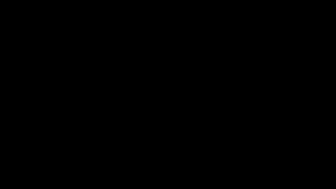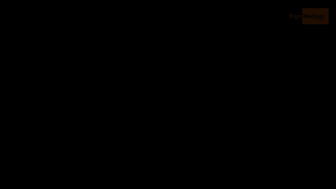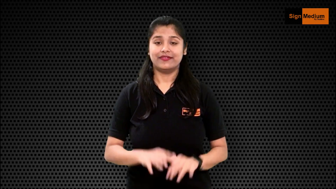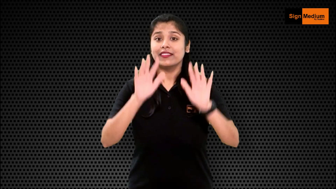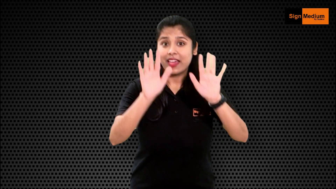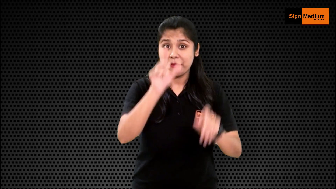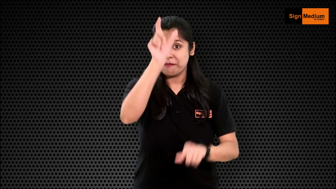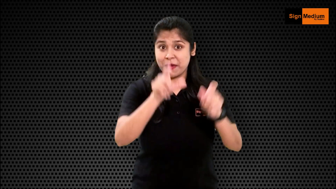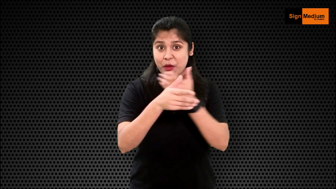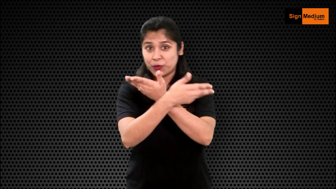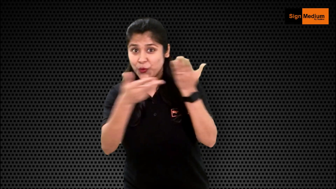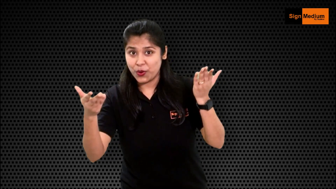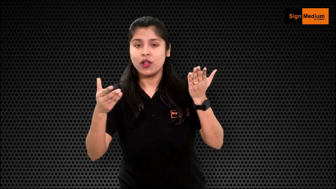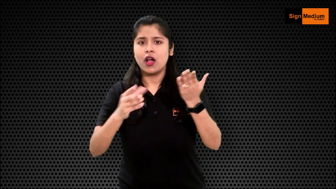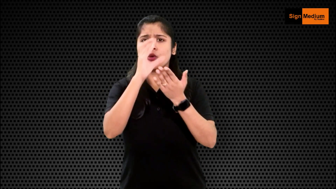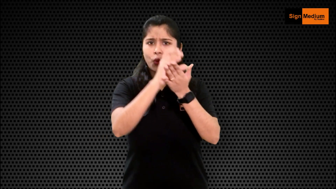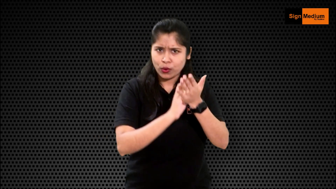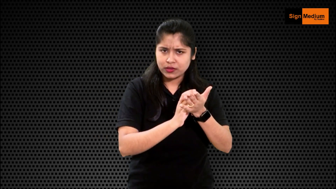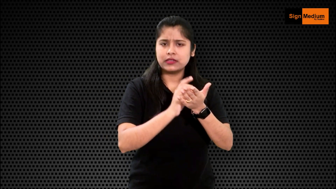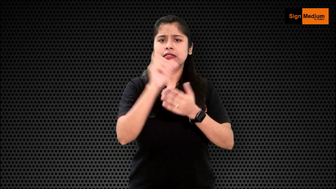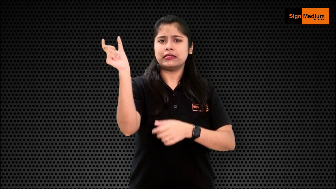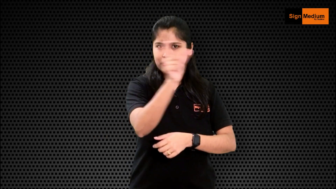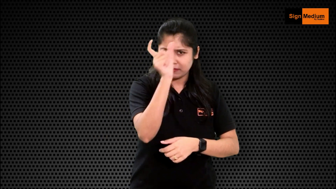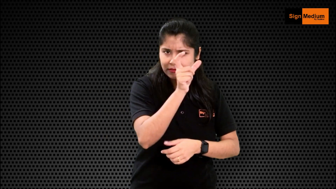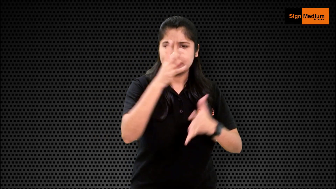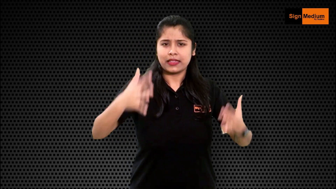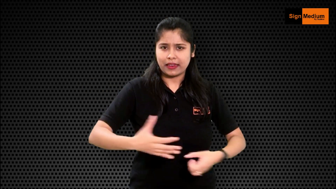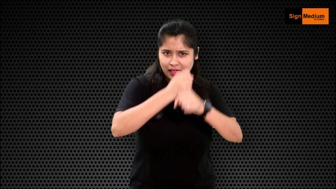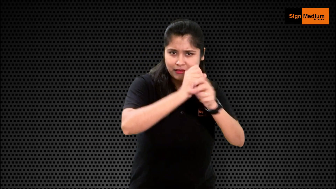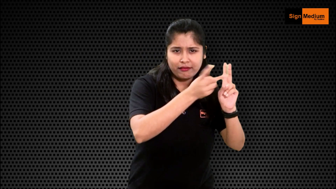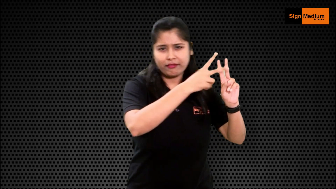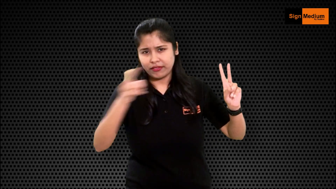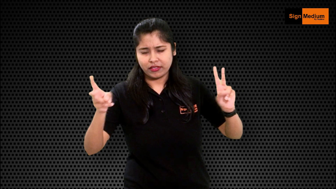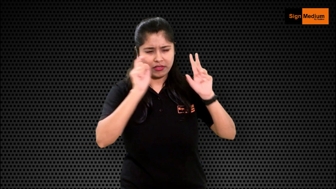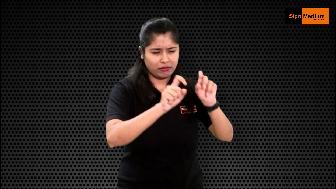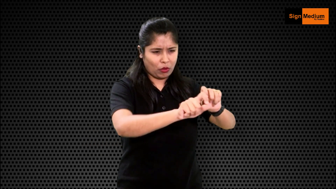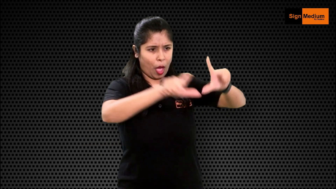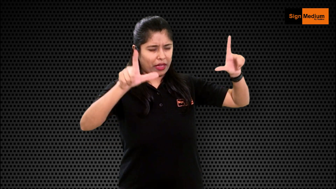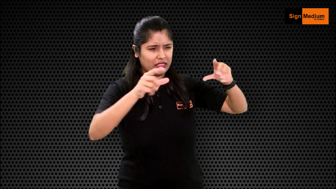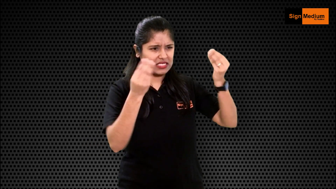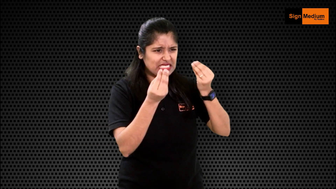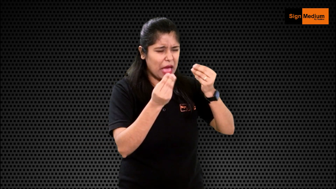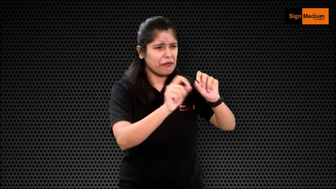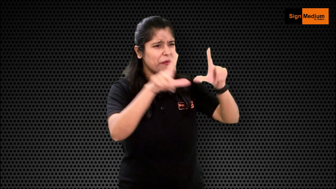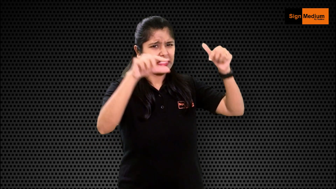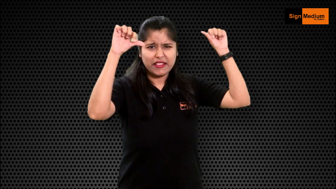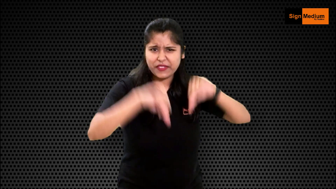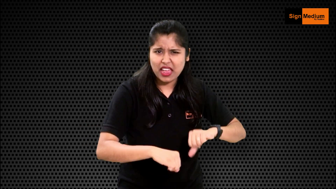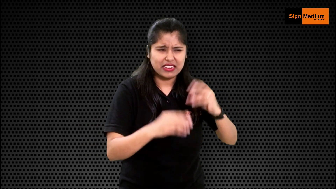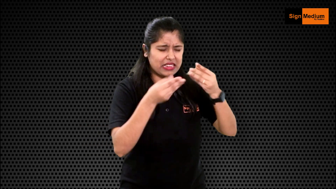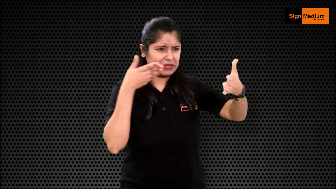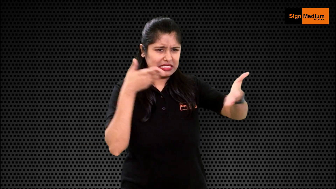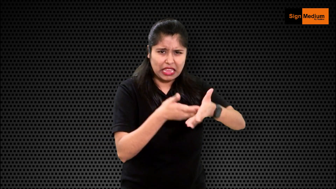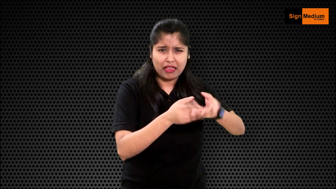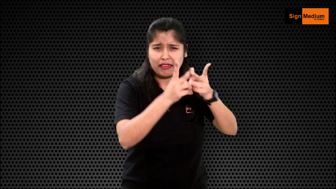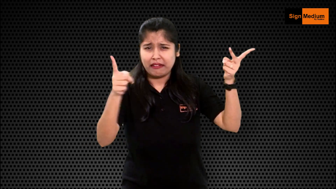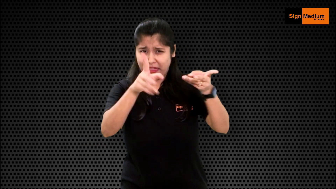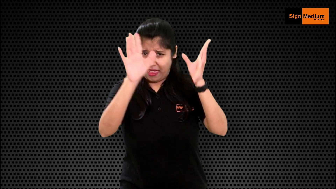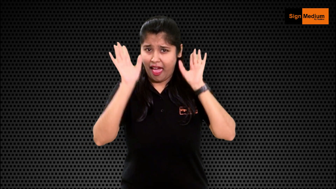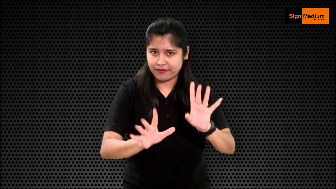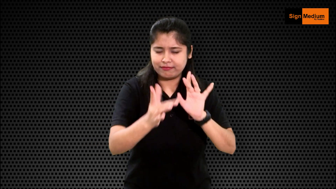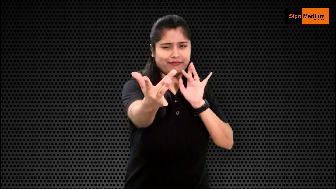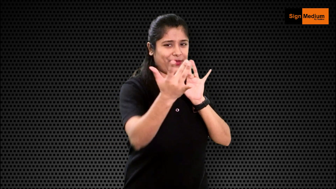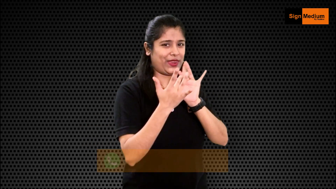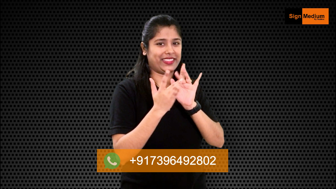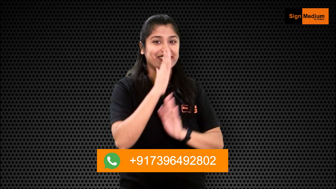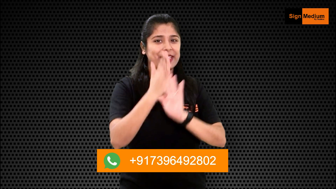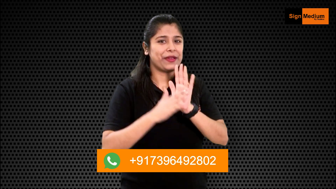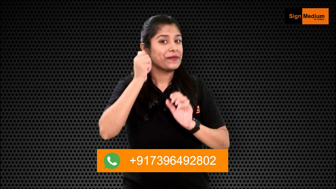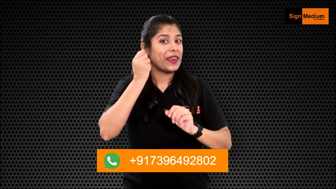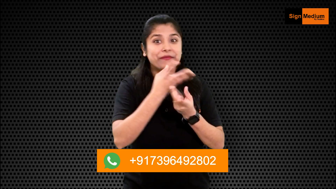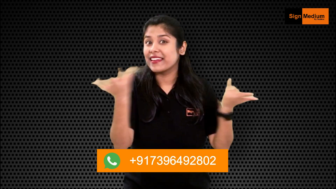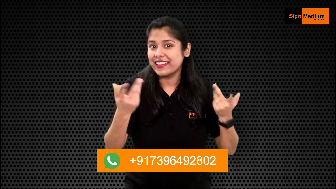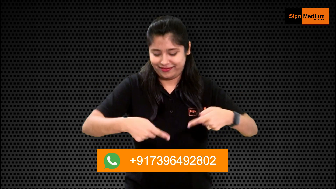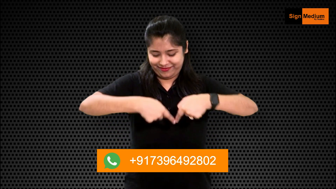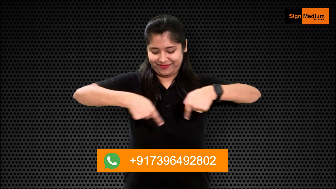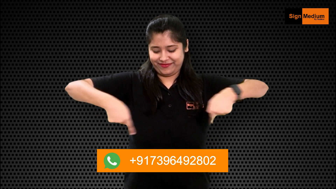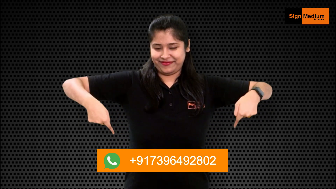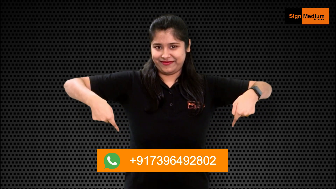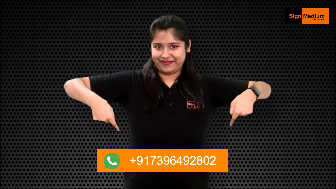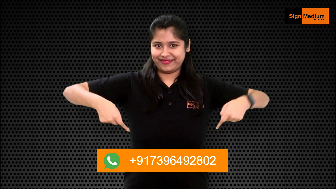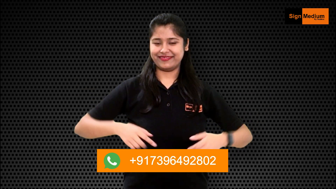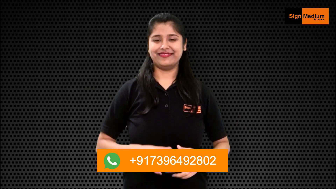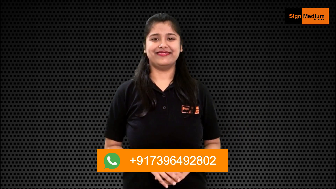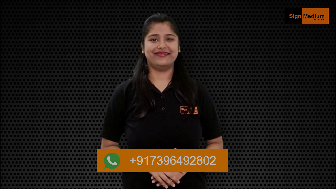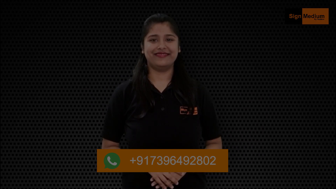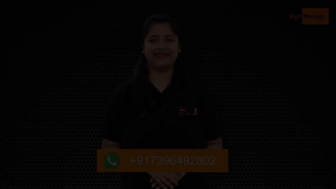How may we help you?